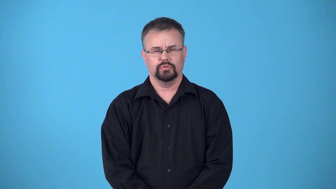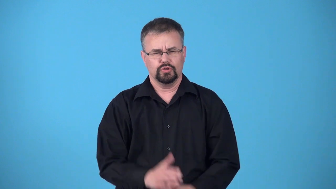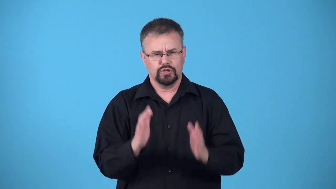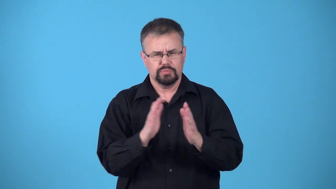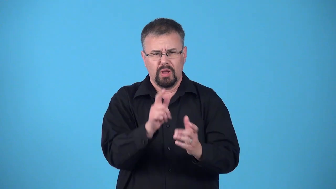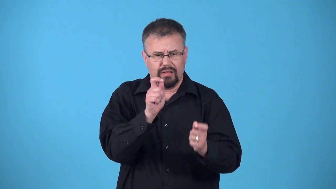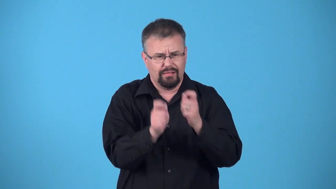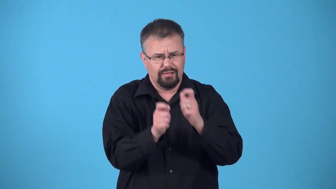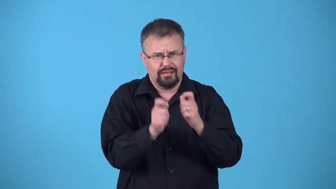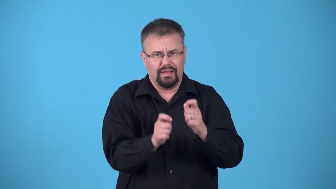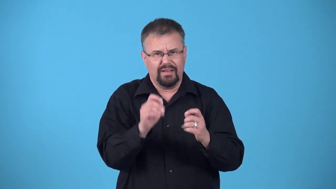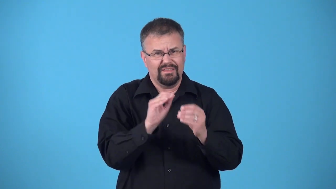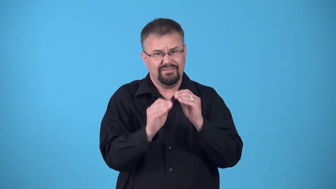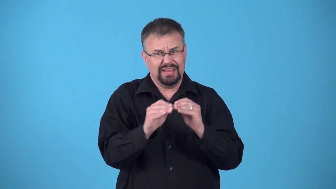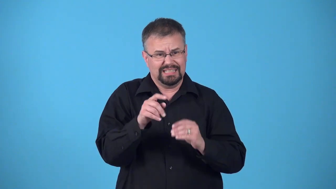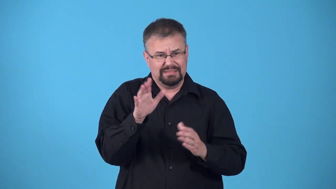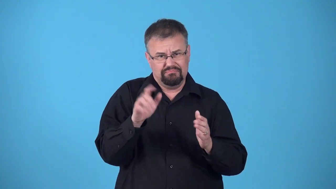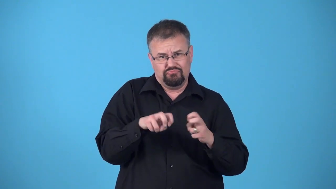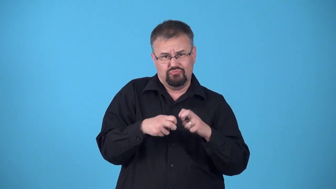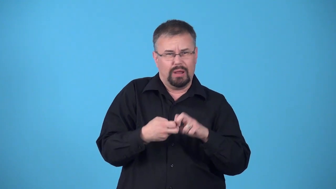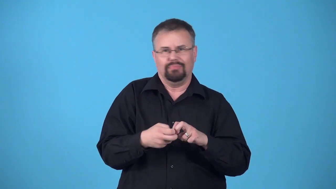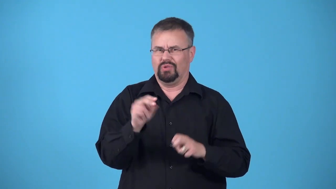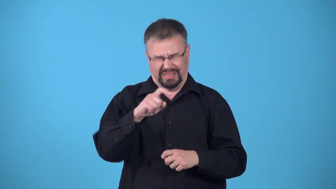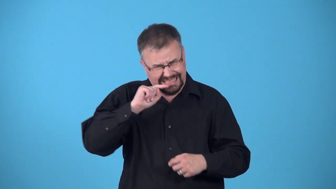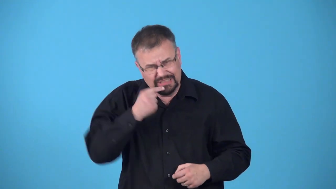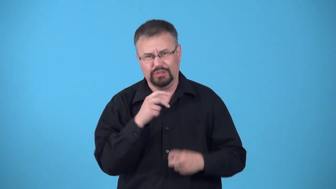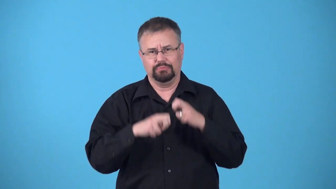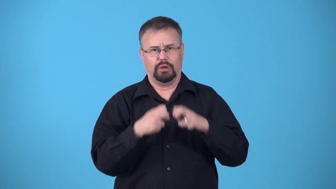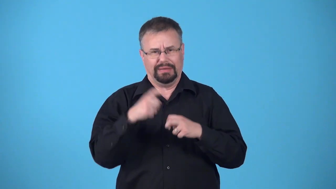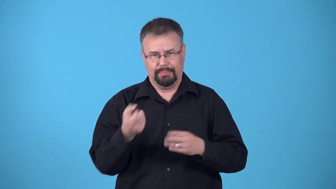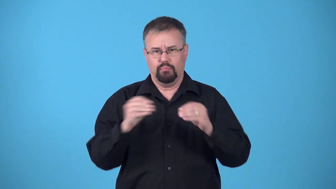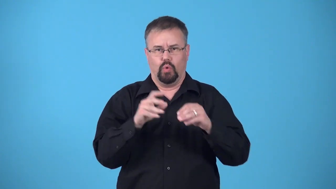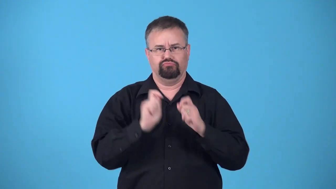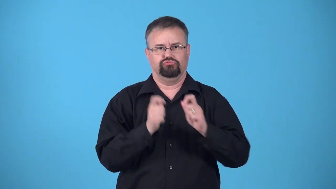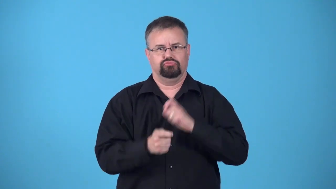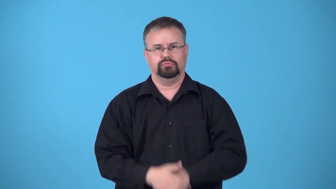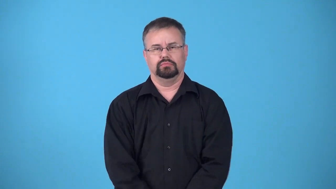rearrange the deckchairs on the titanic